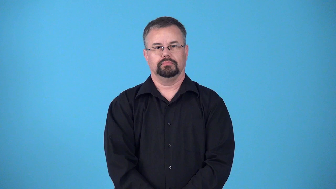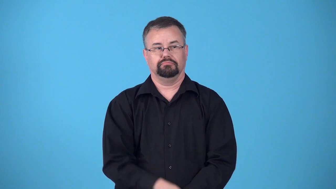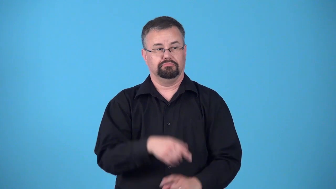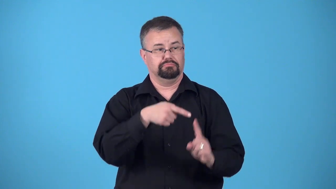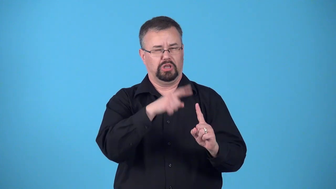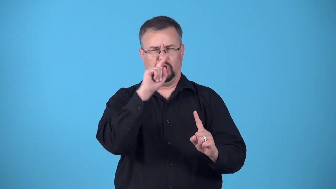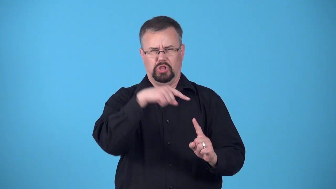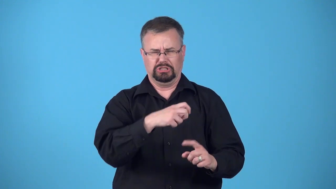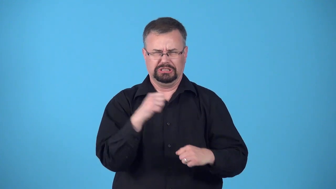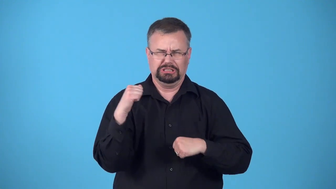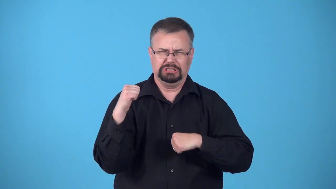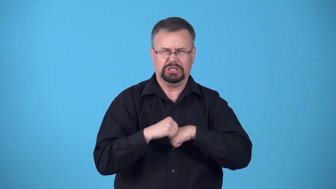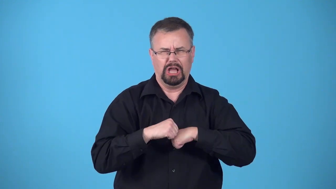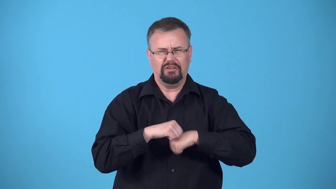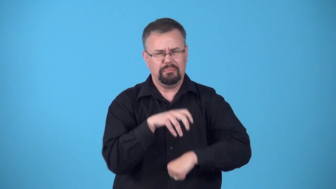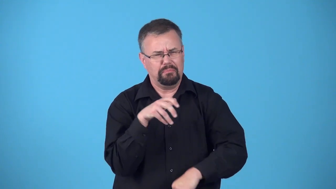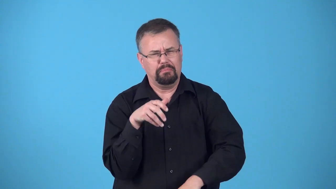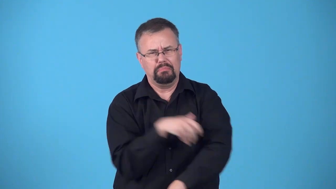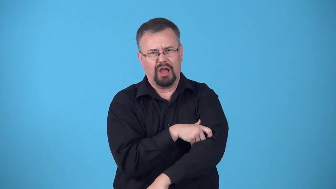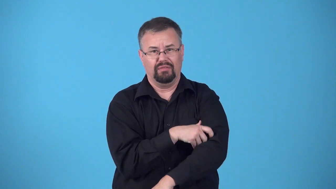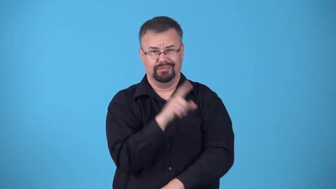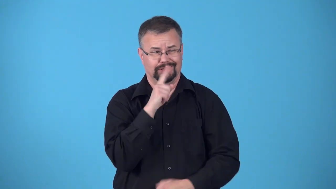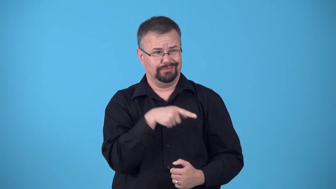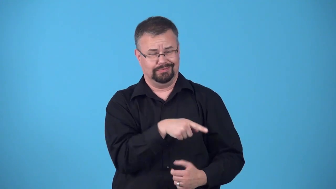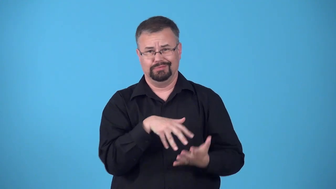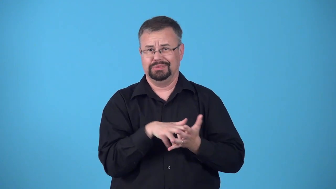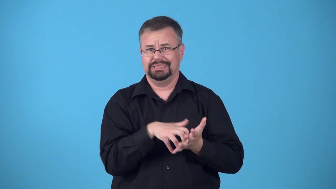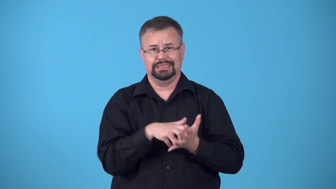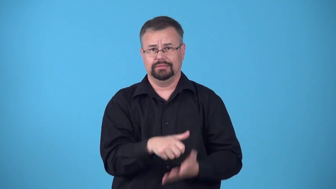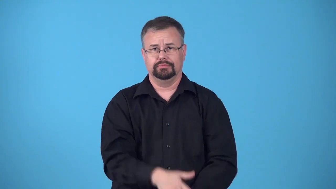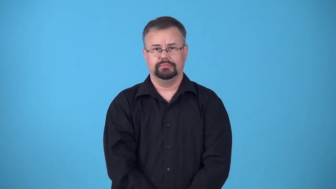paper tiger